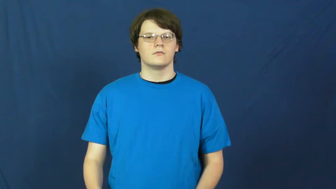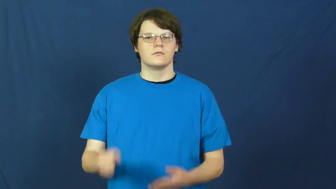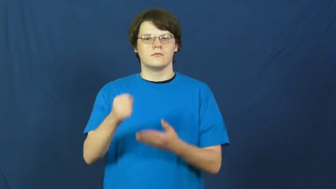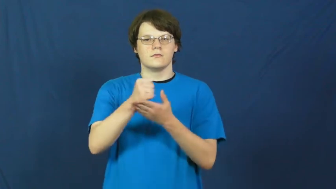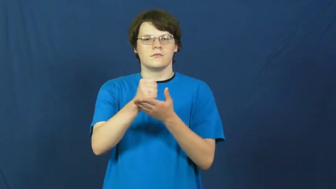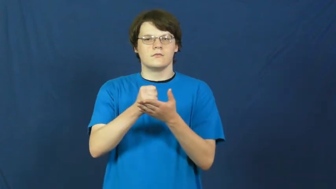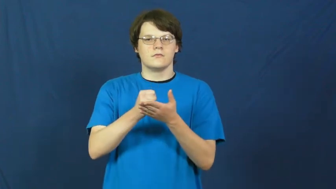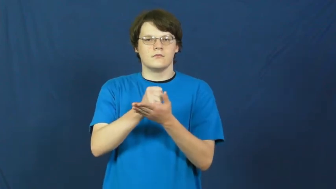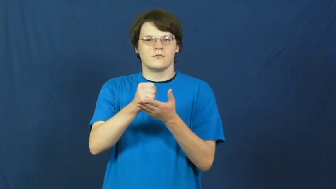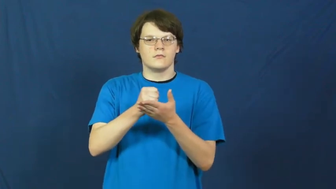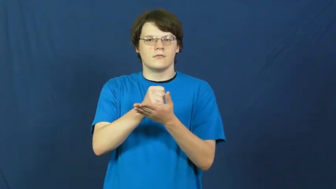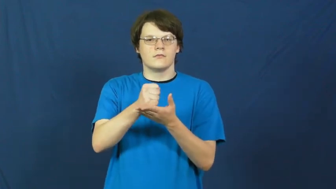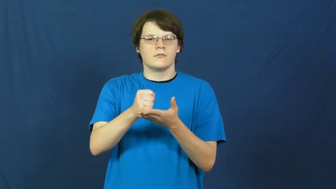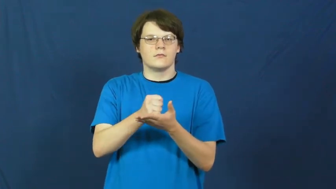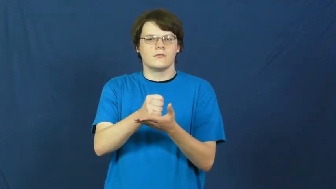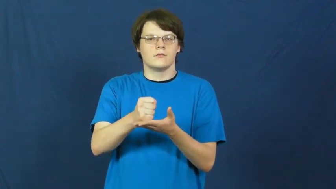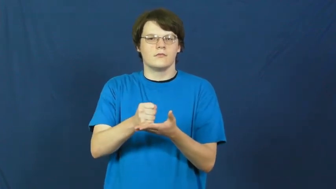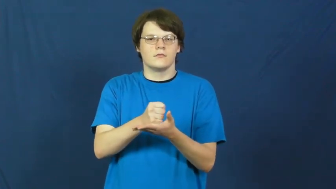pestle